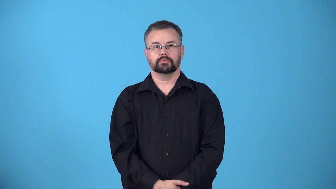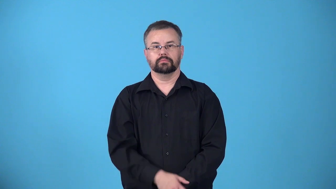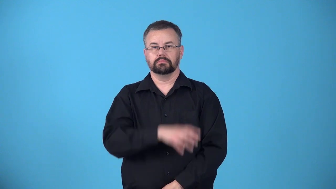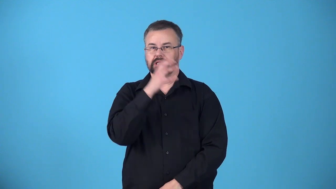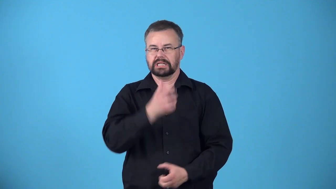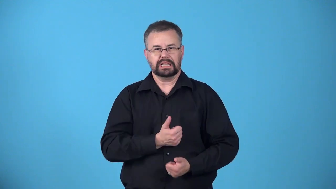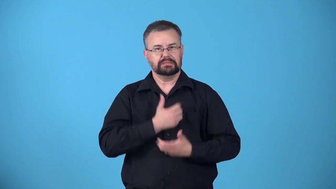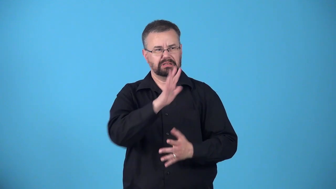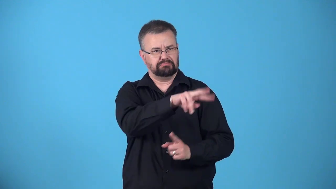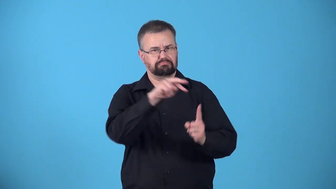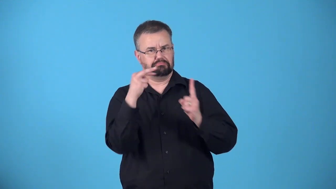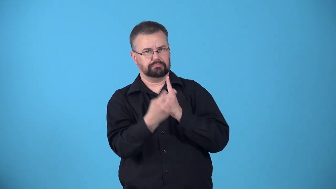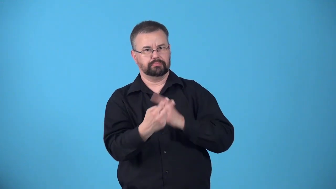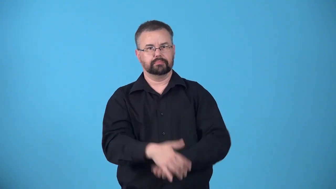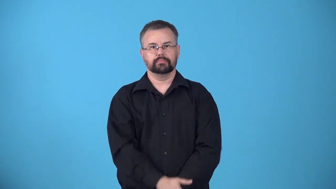viewless